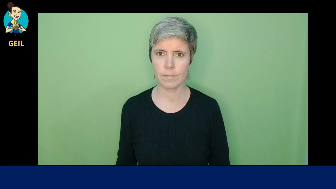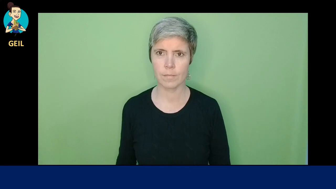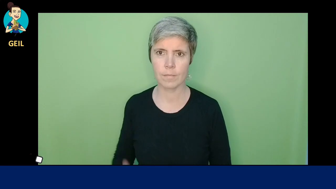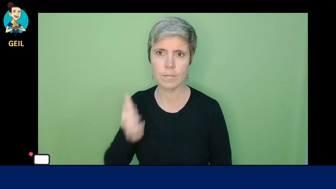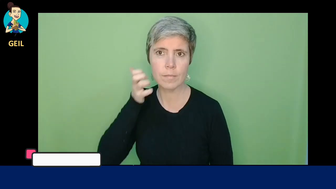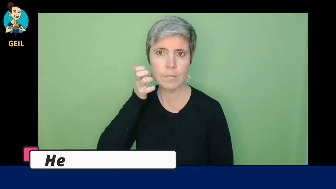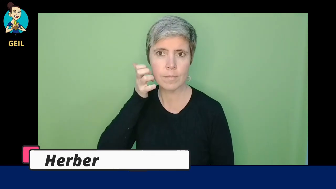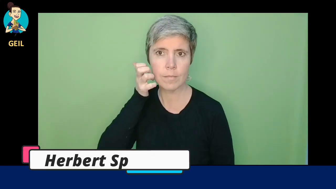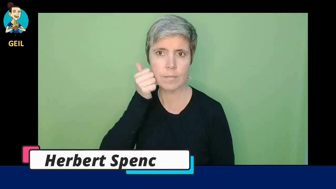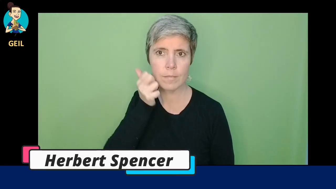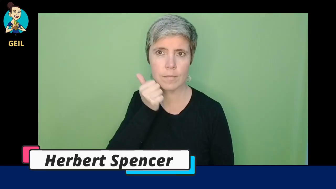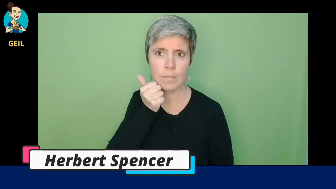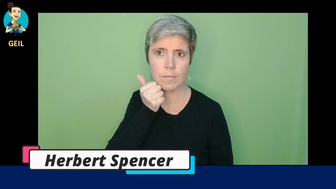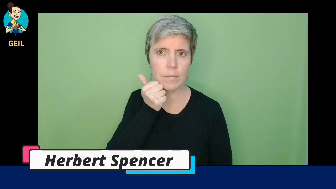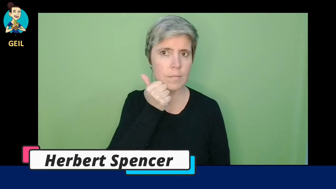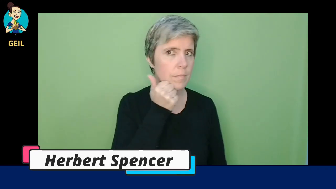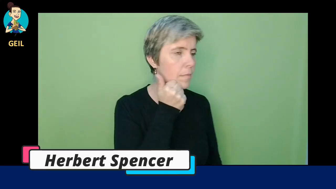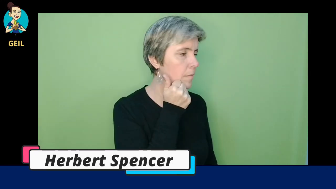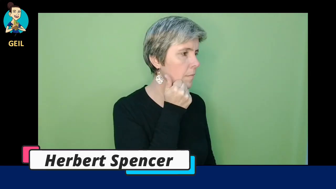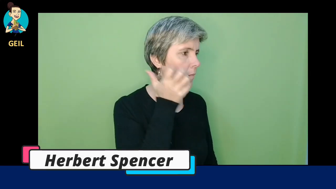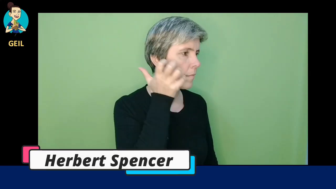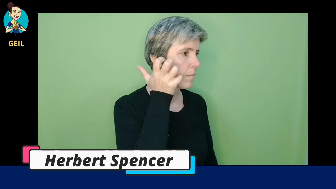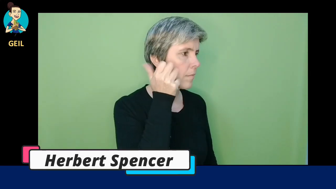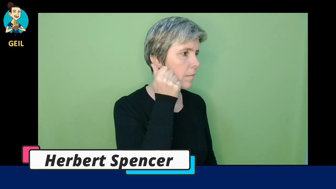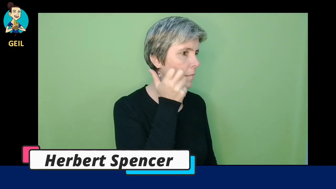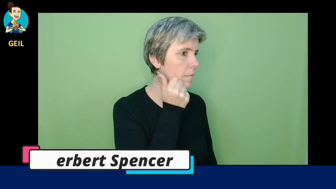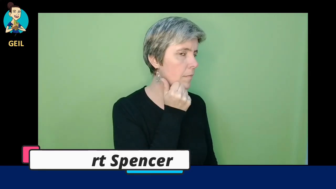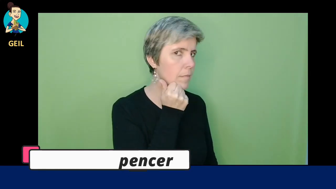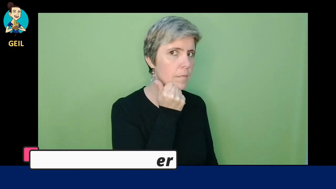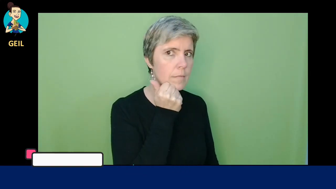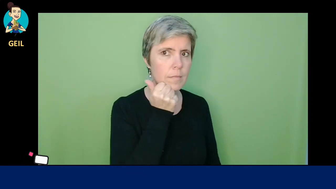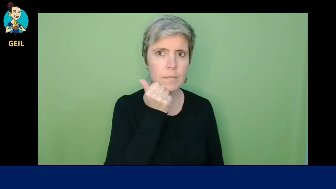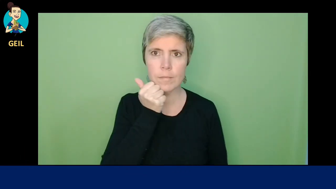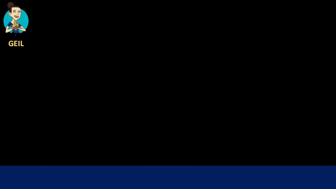Herbert Spencer